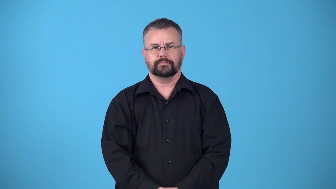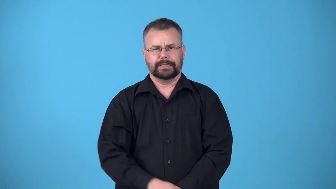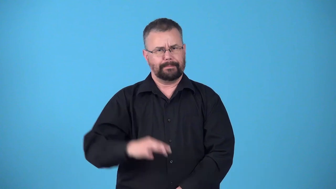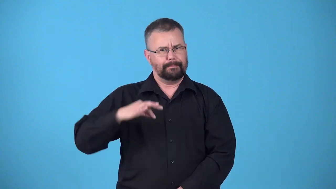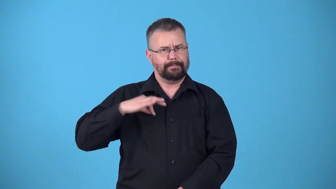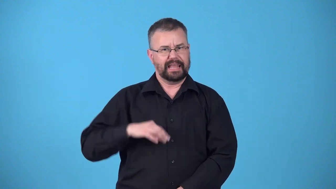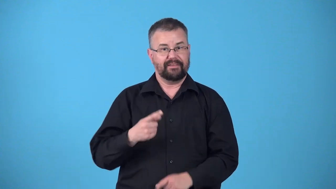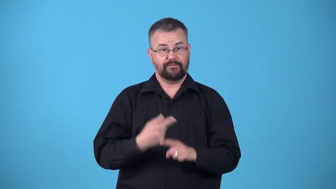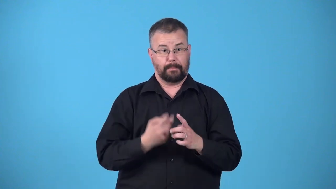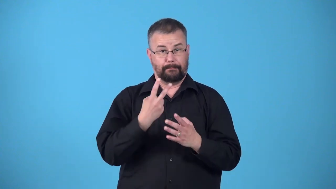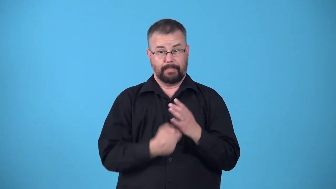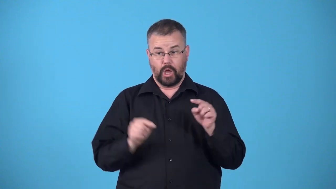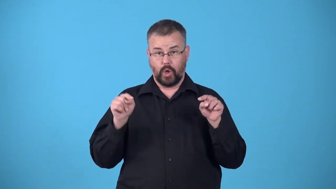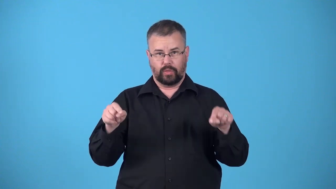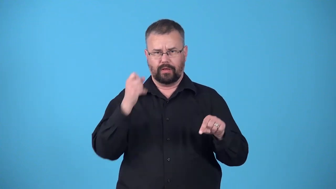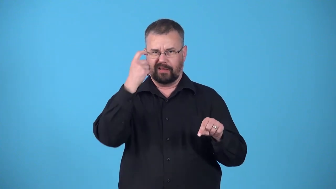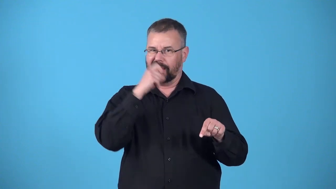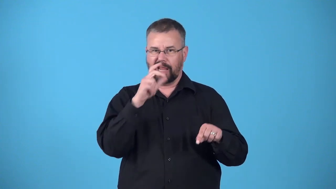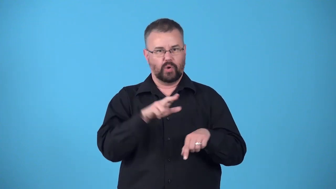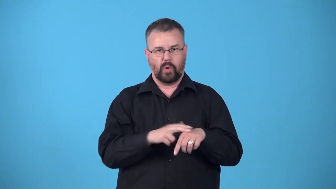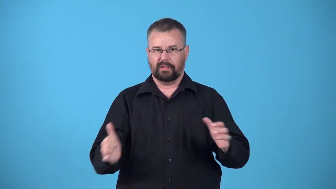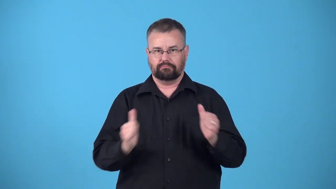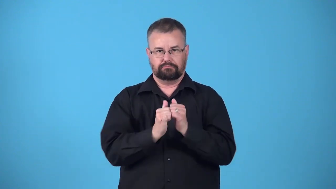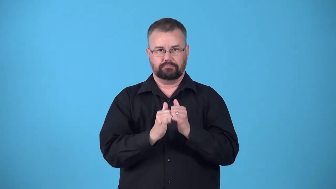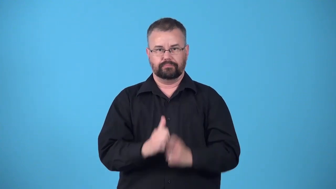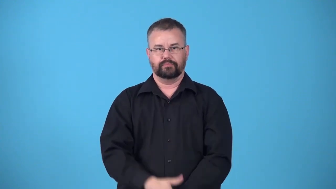best of both worlds